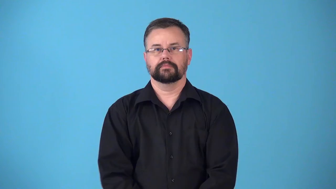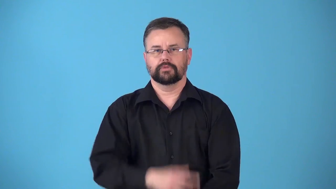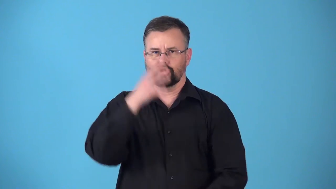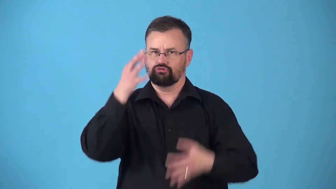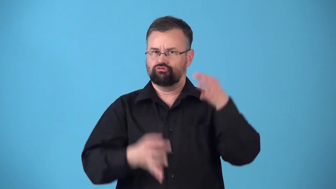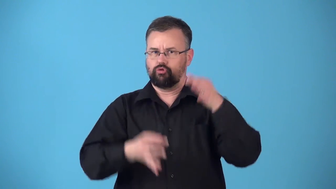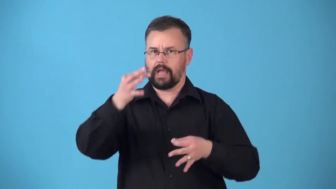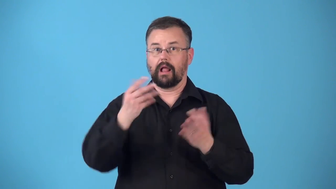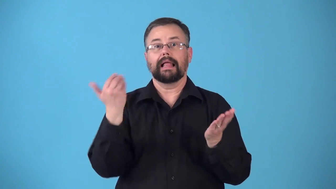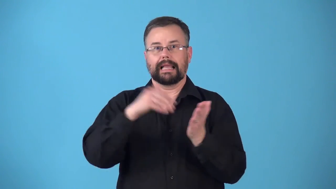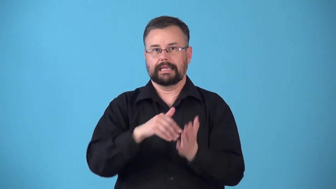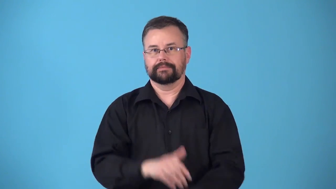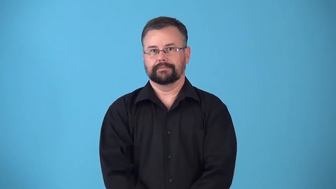retry-court